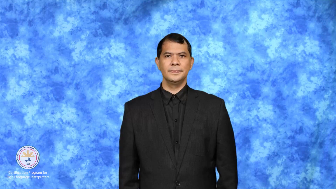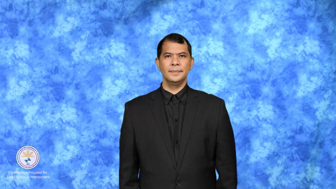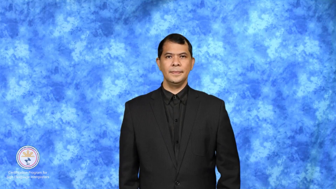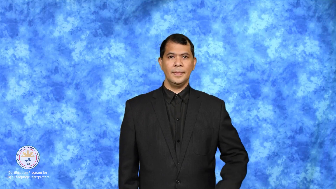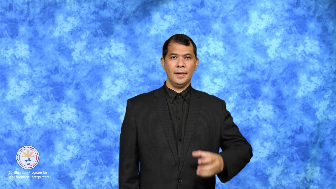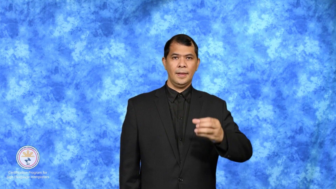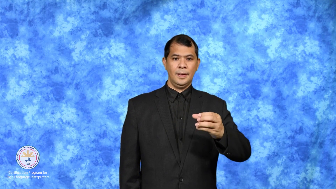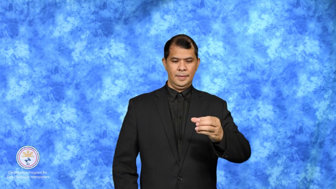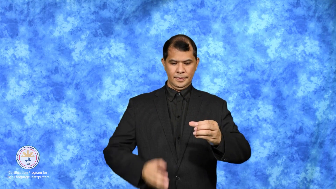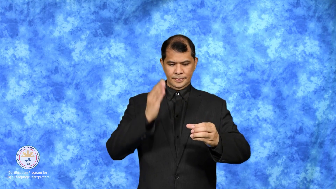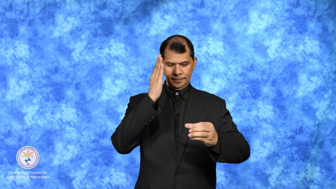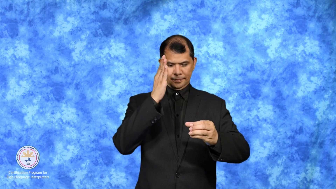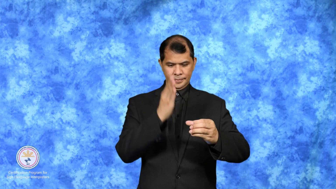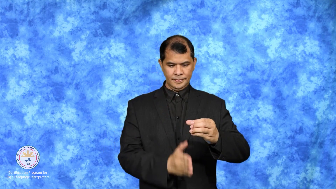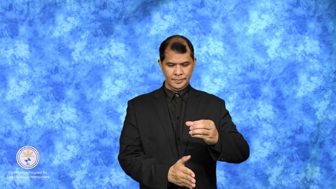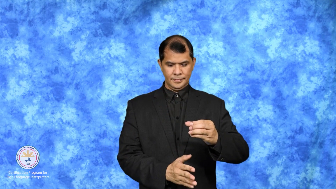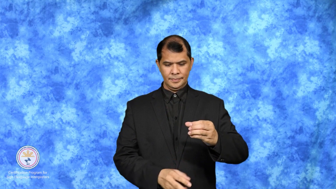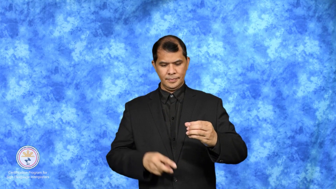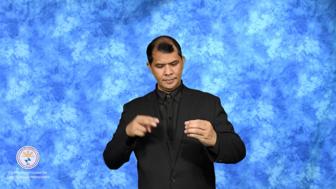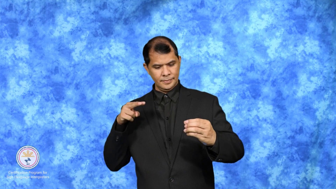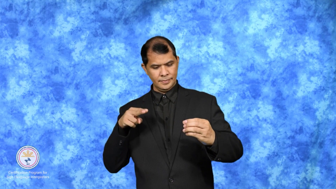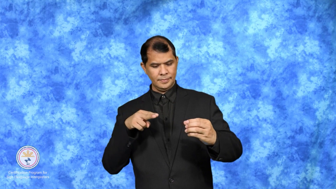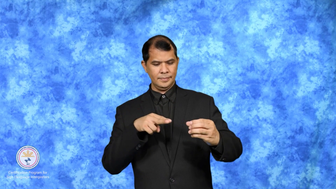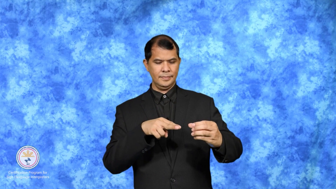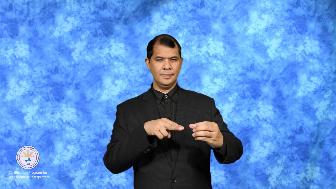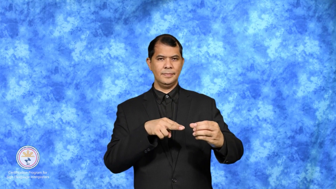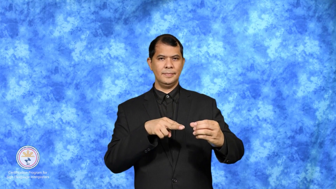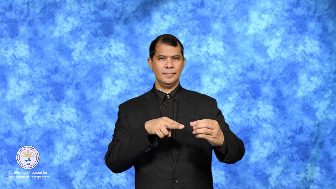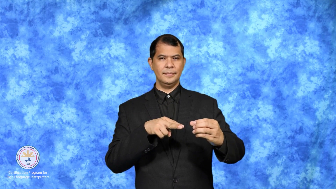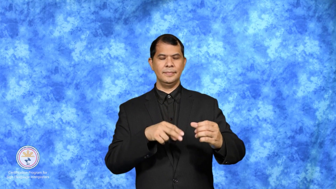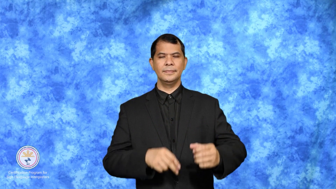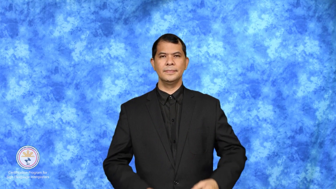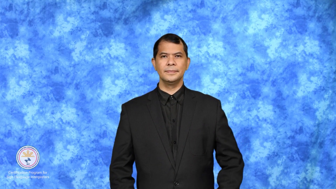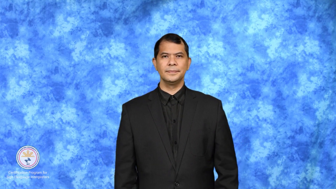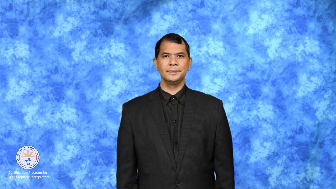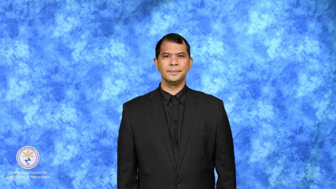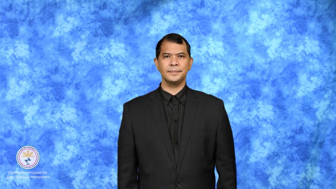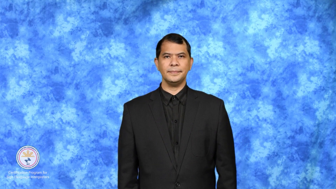Cross section